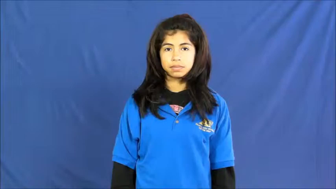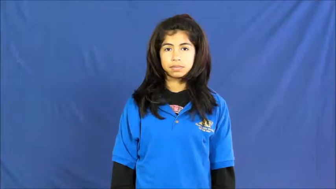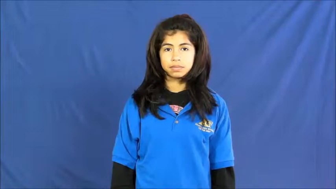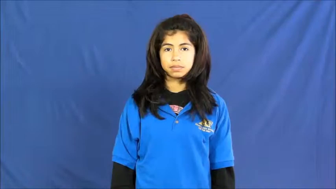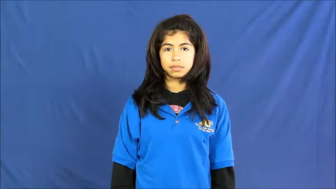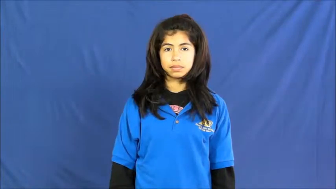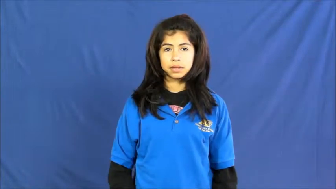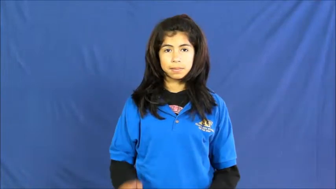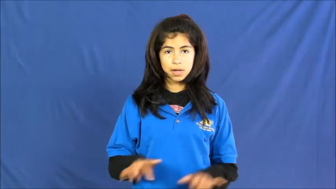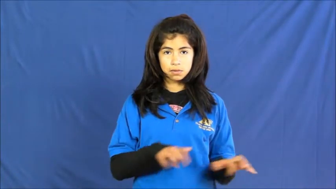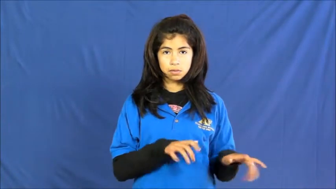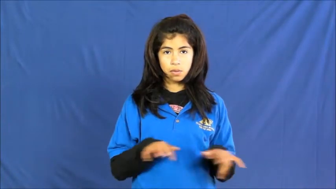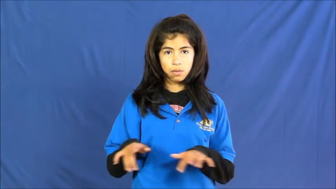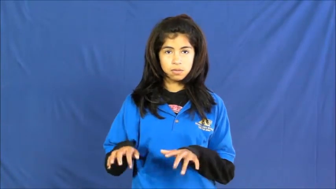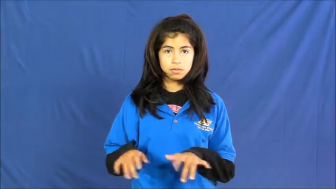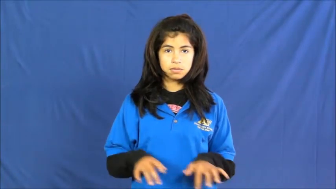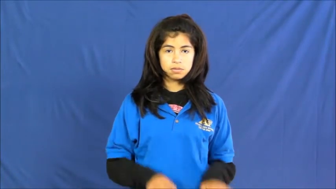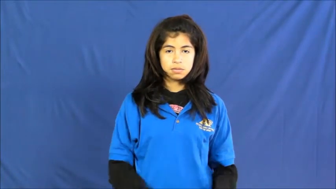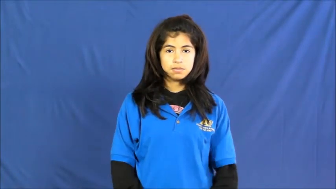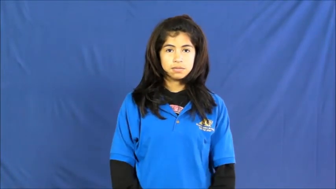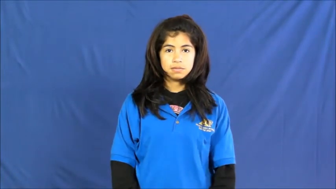organ-music